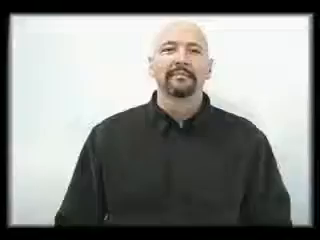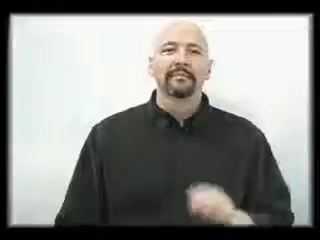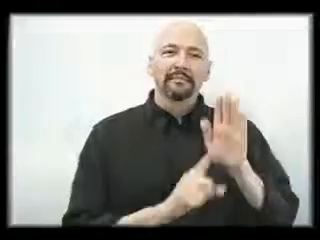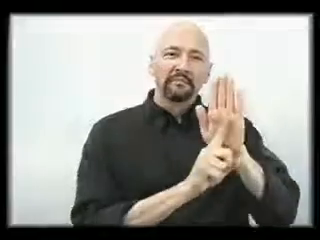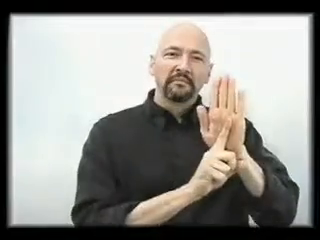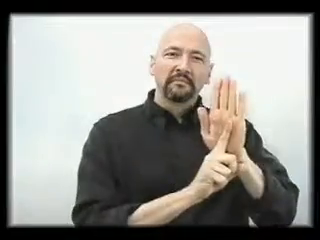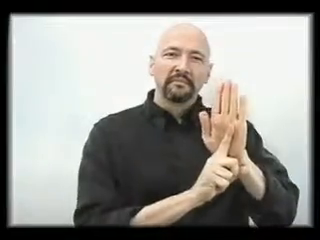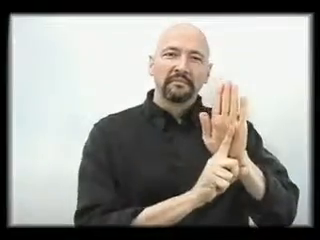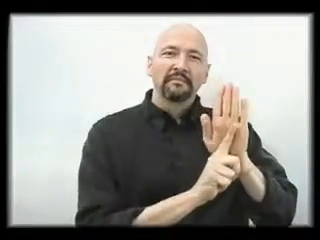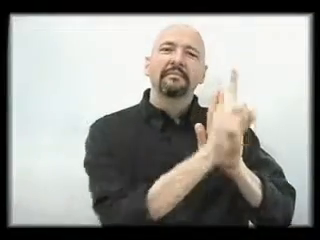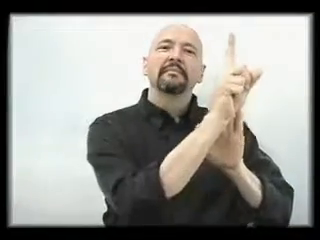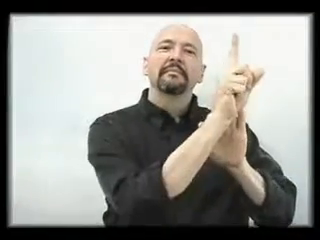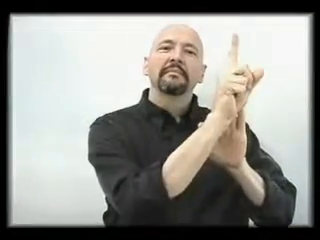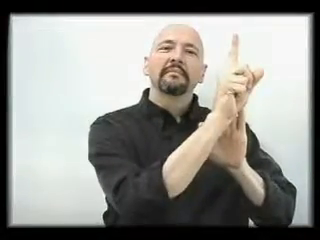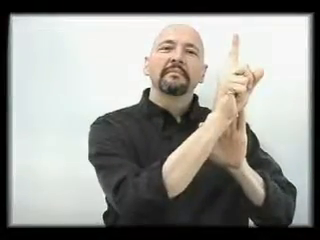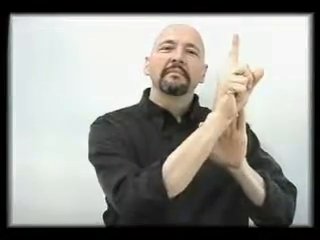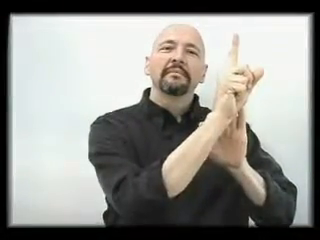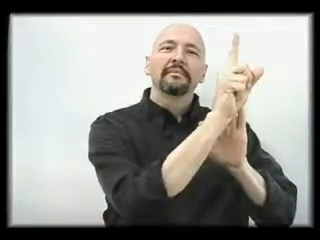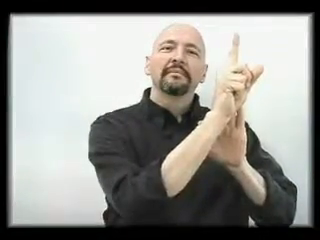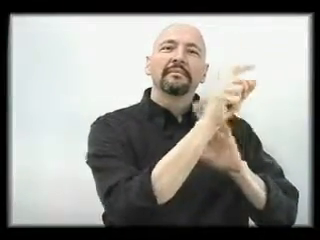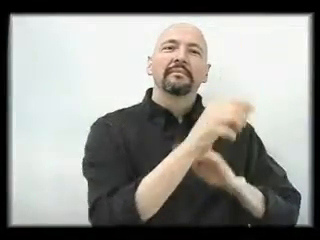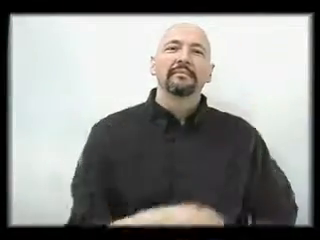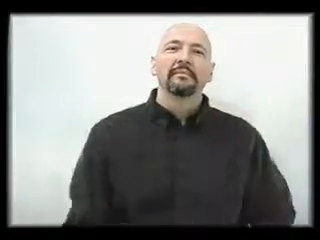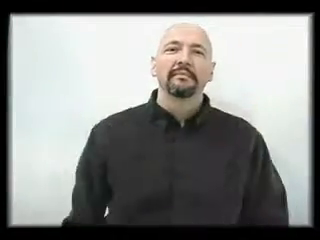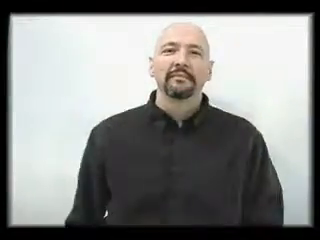TALL